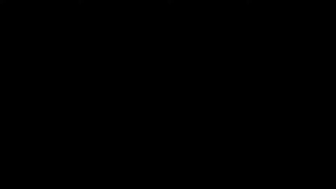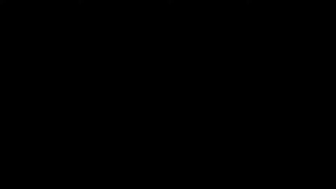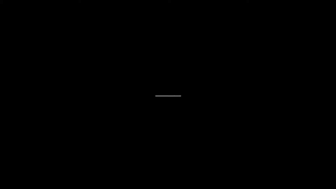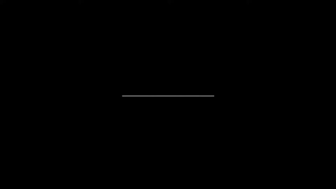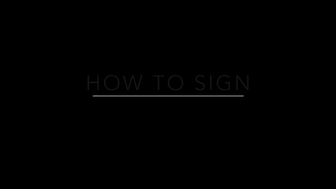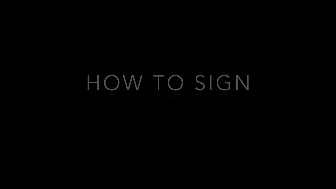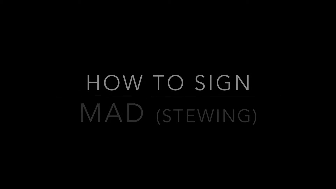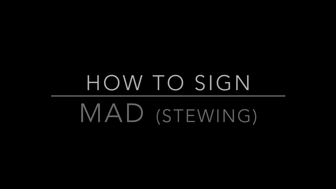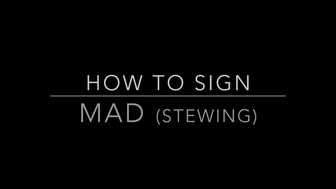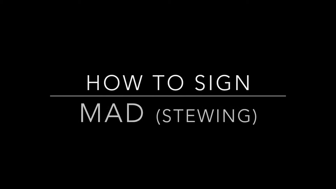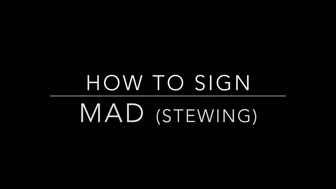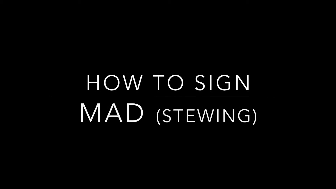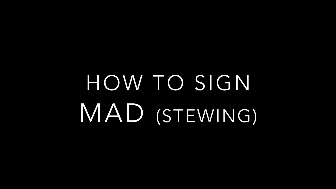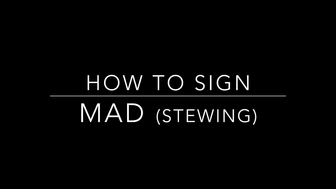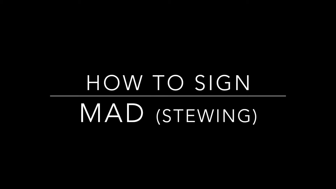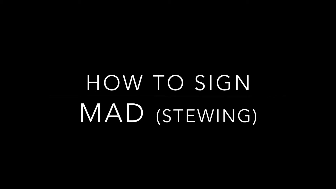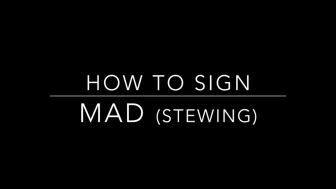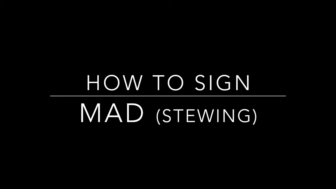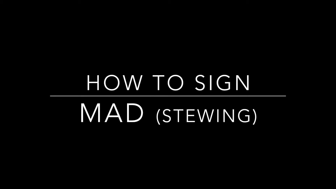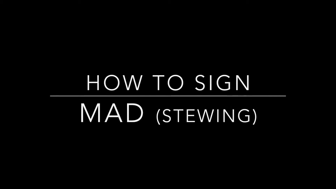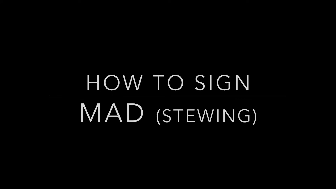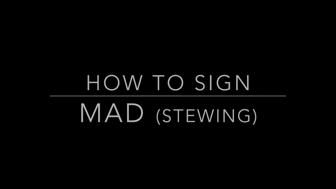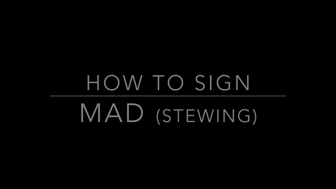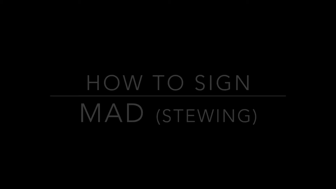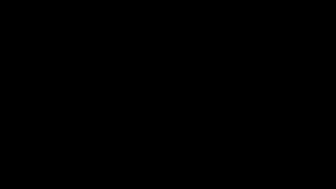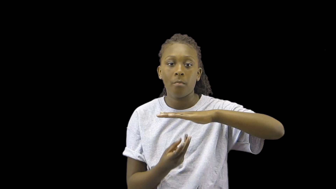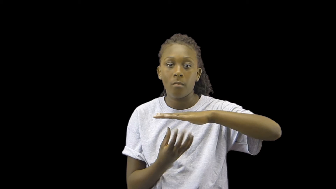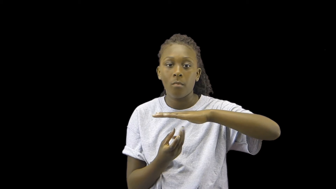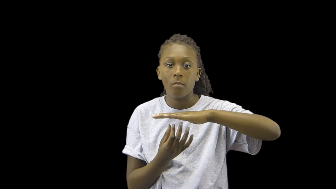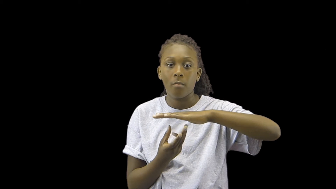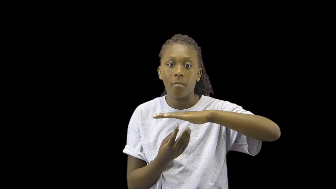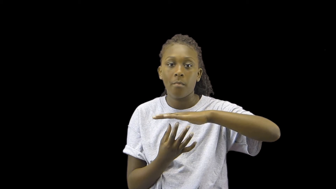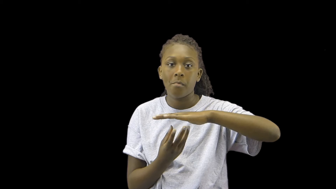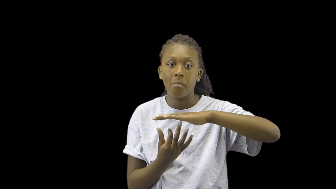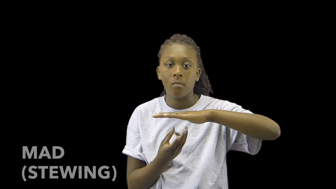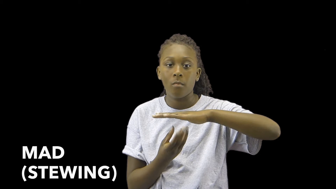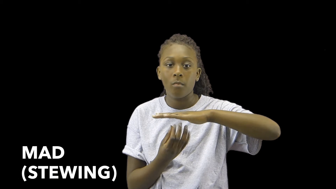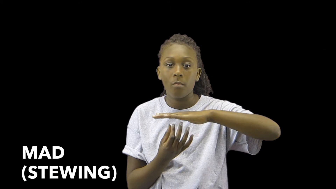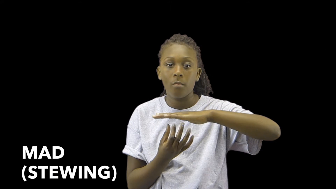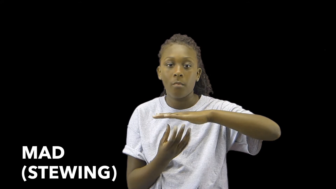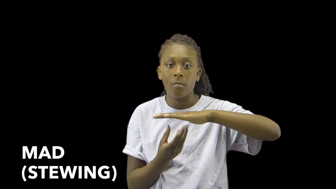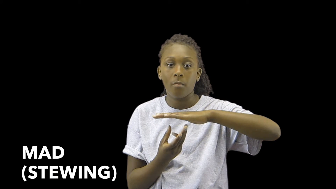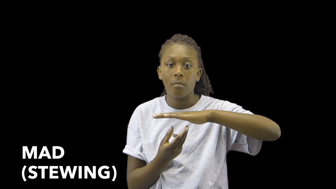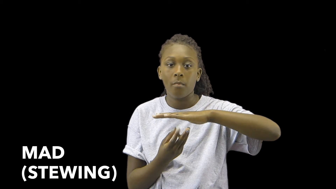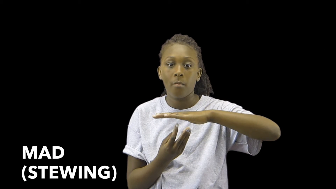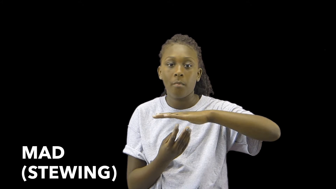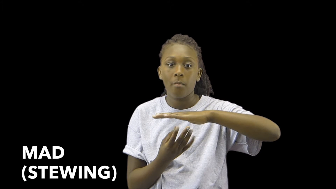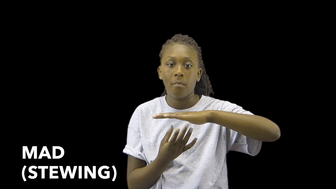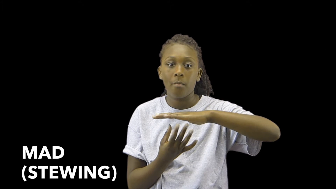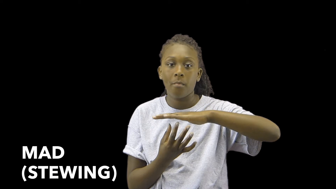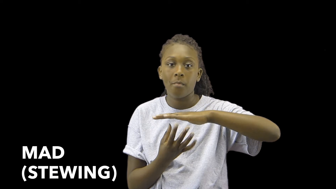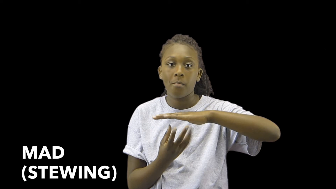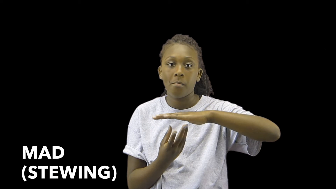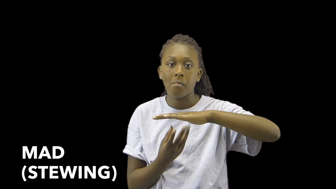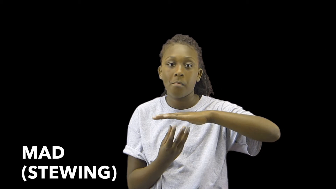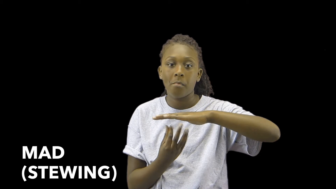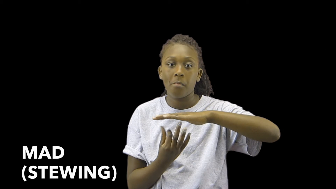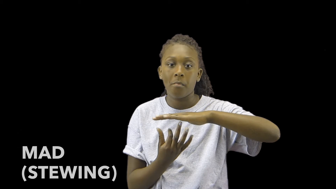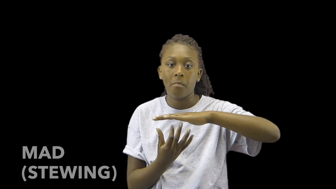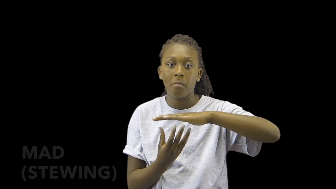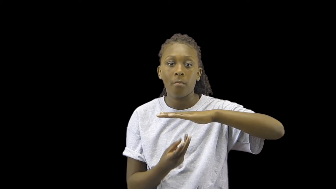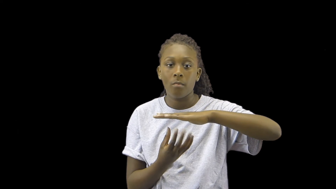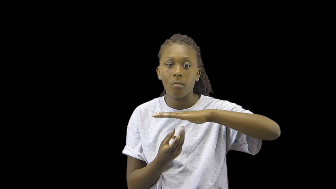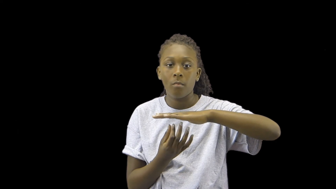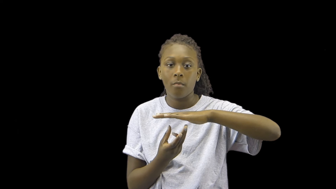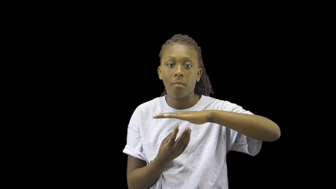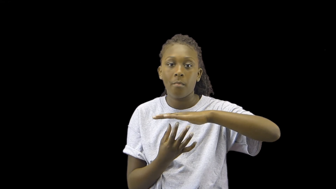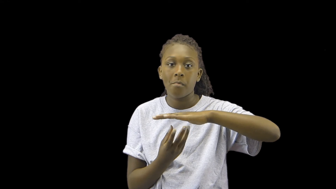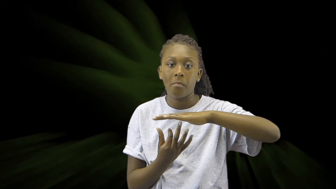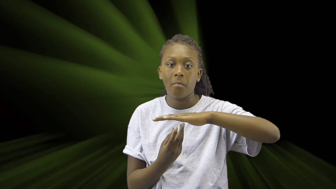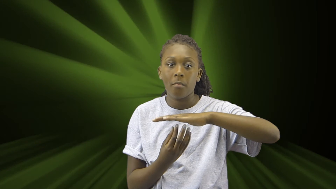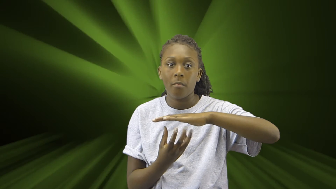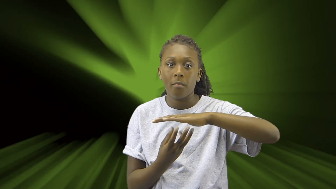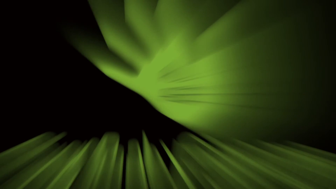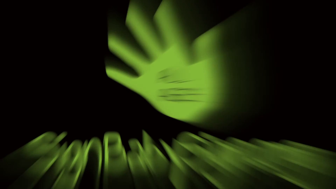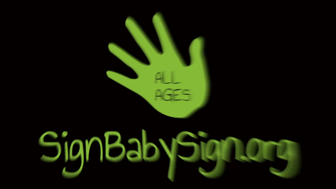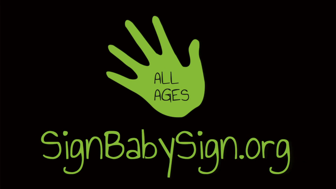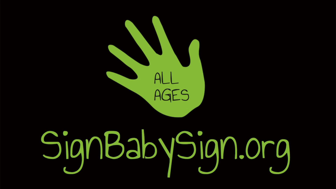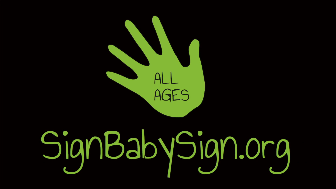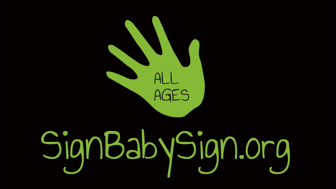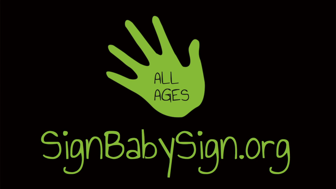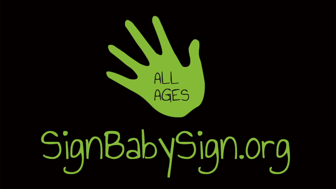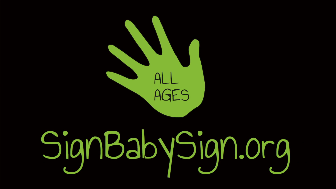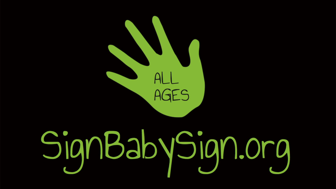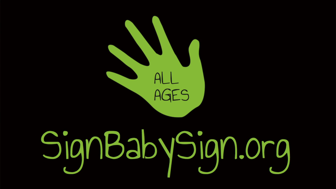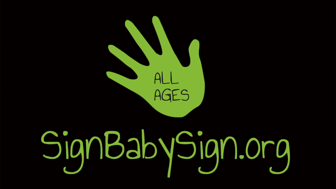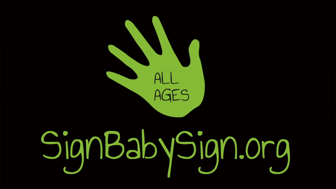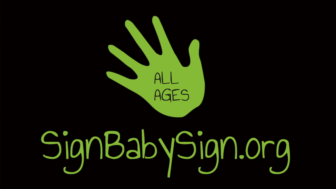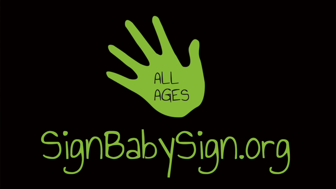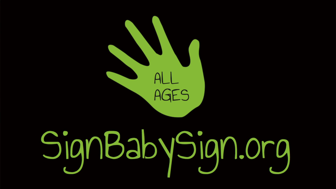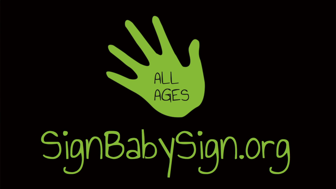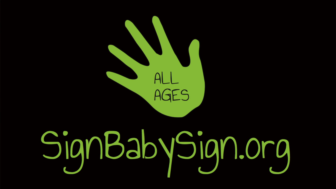Mad (Stewing)